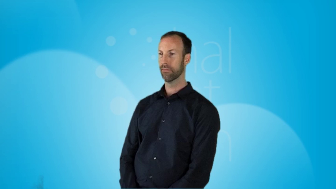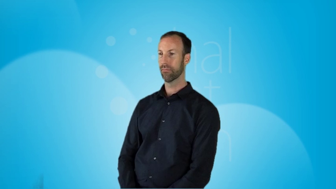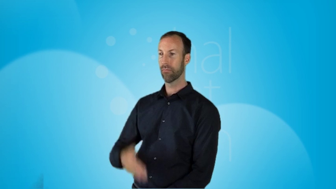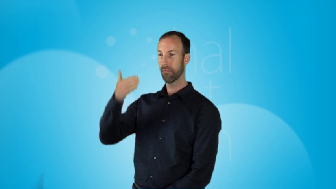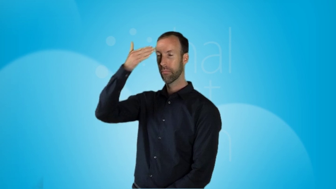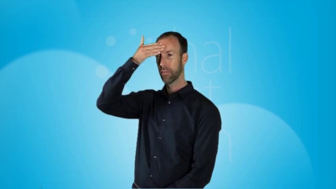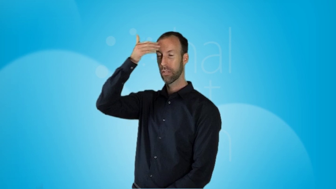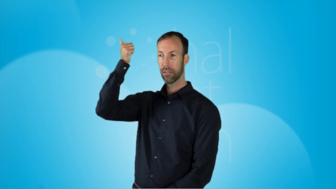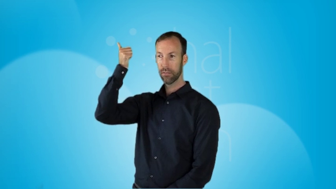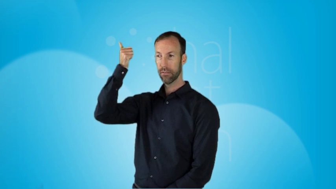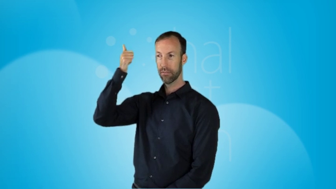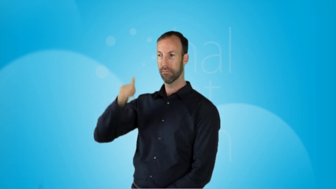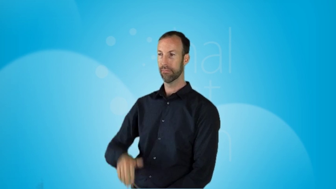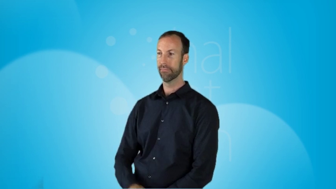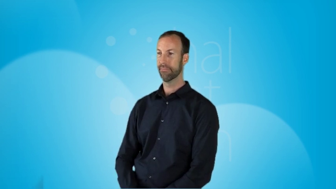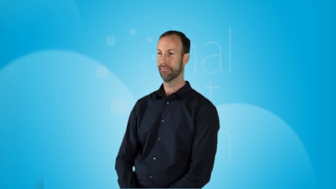because